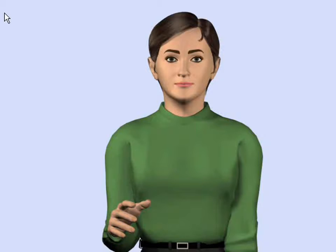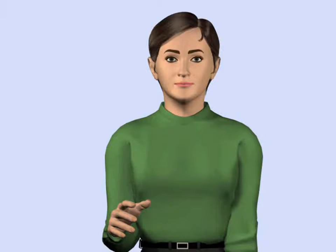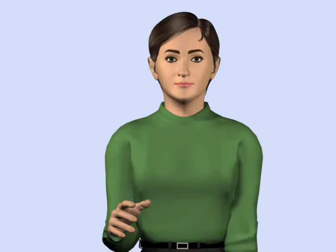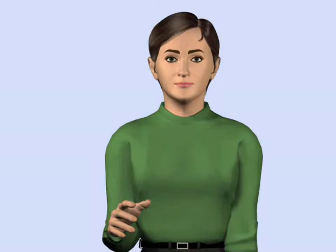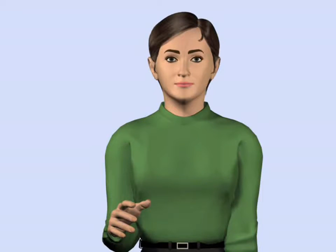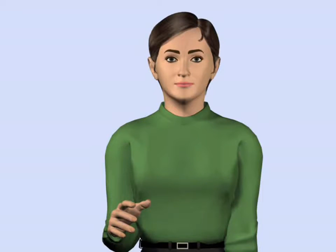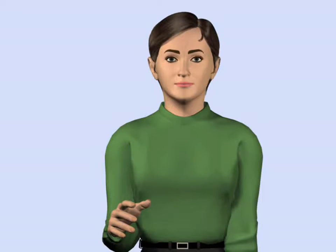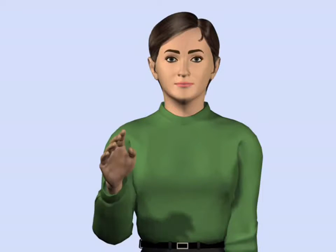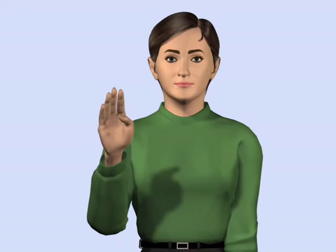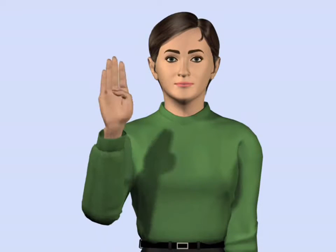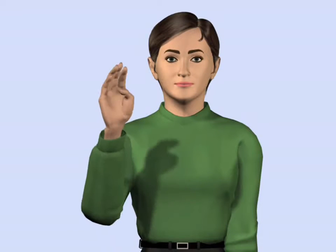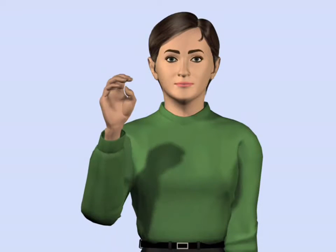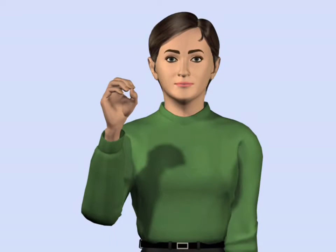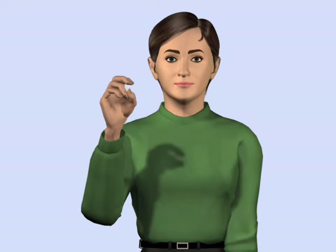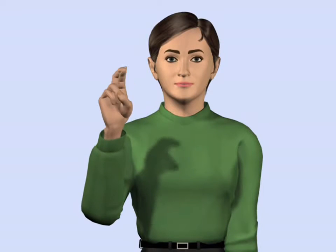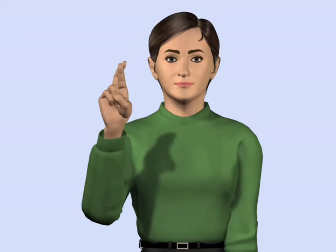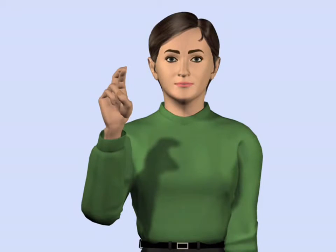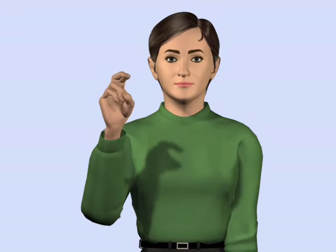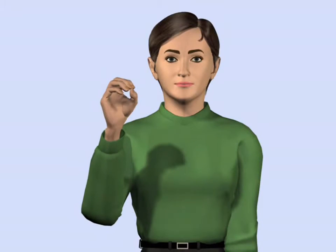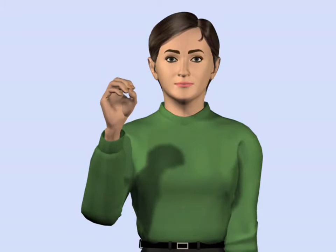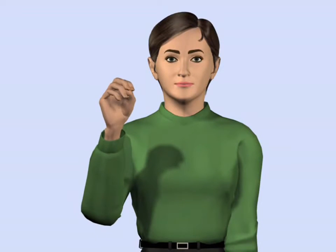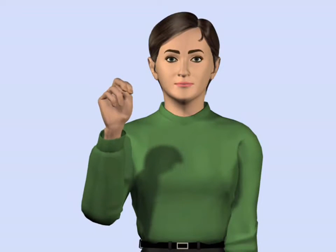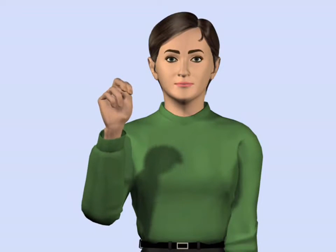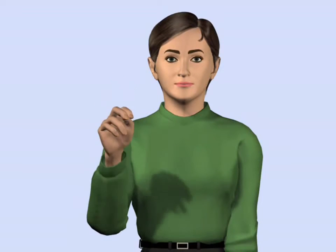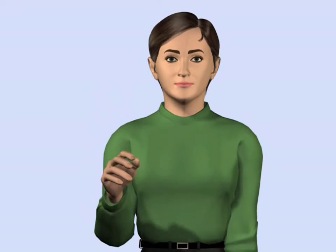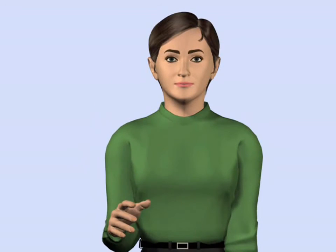boron